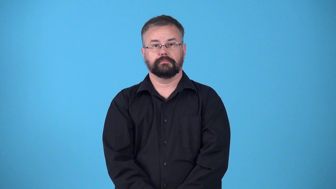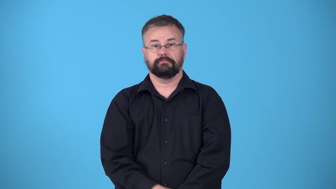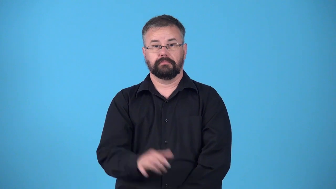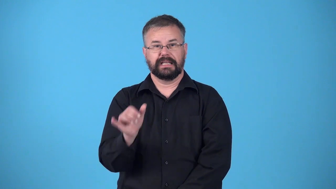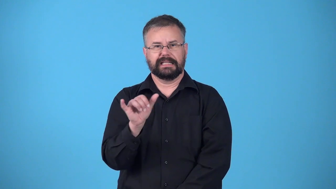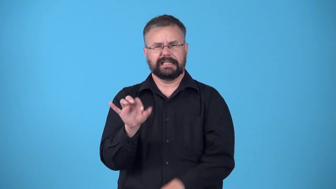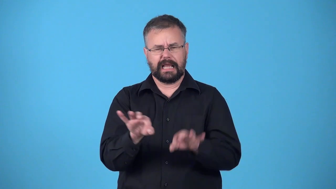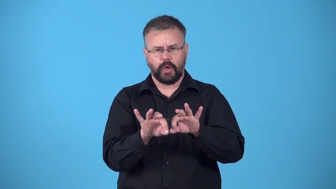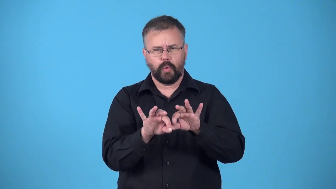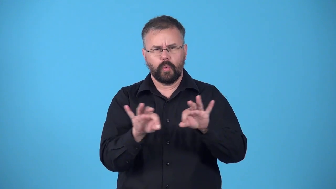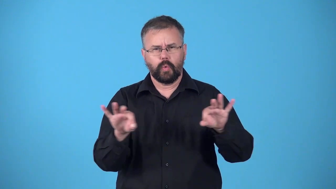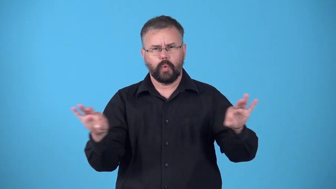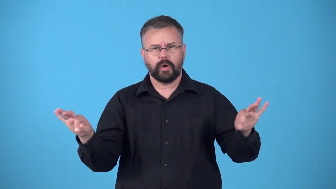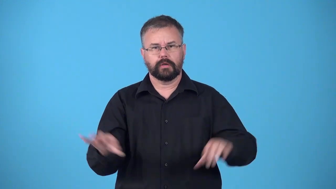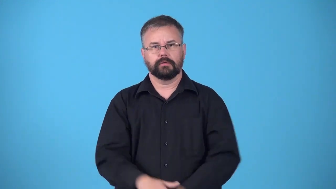cordlike,funiculus